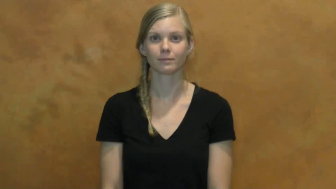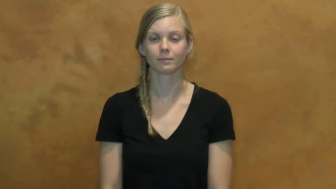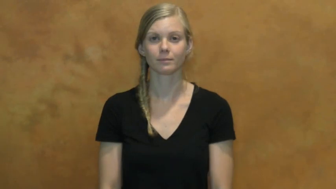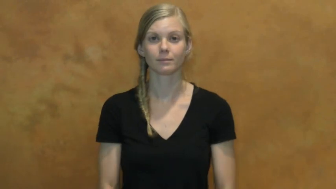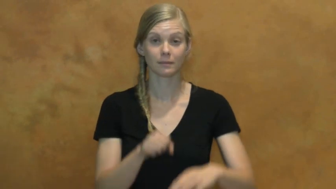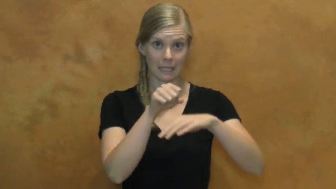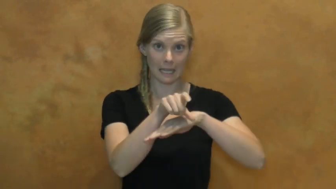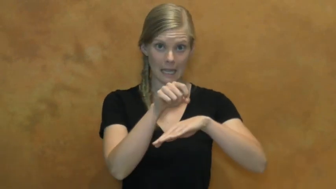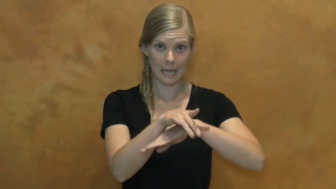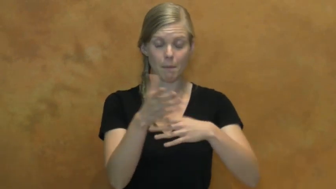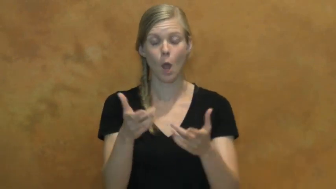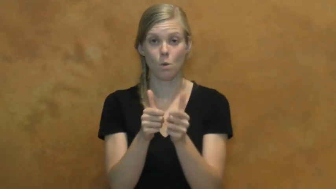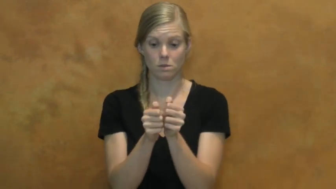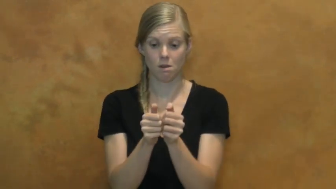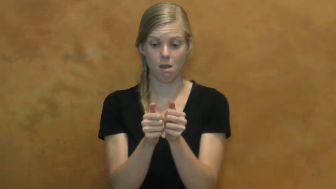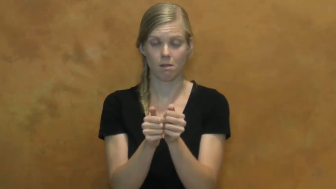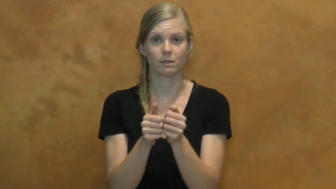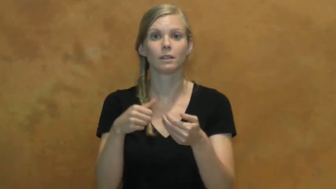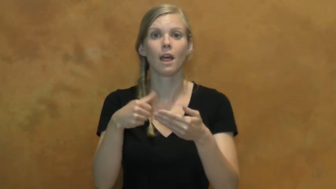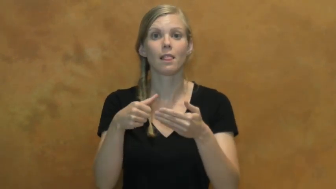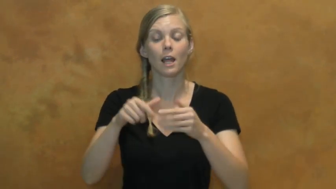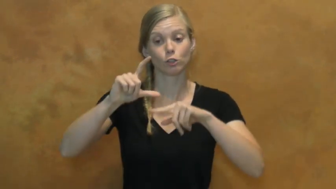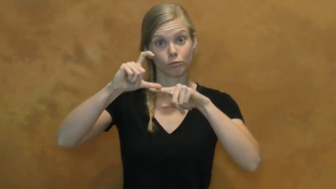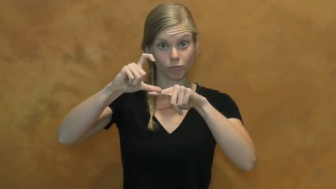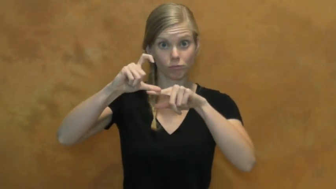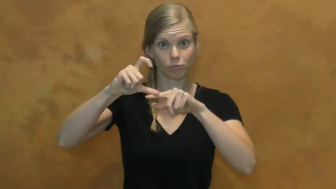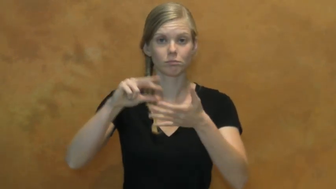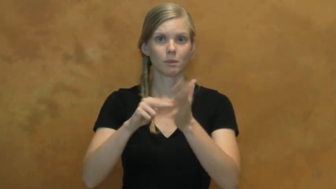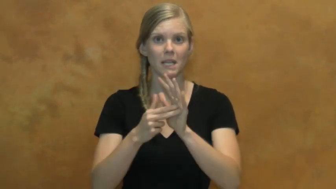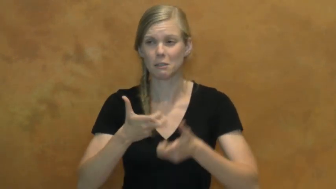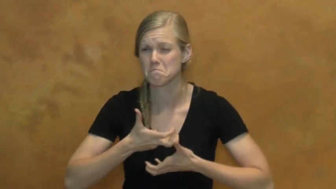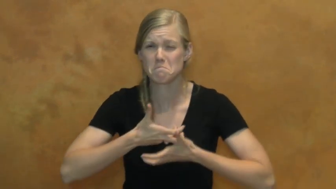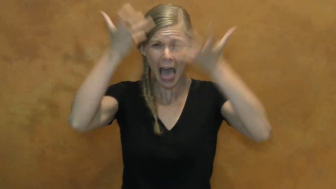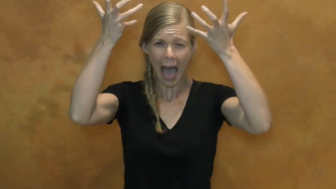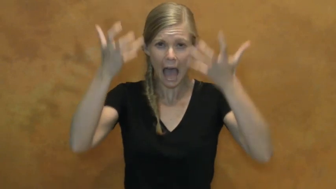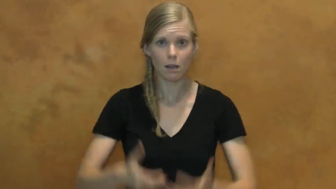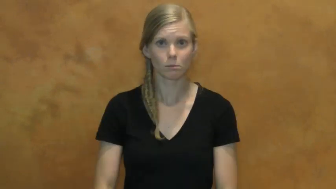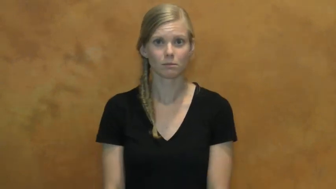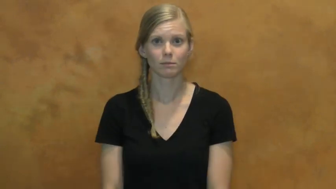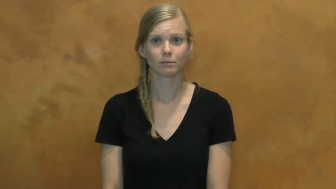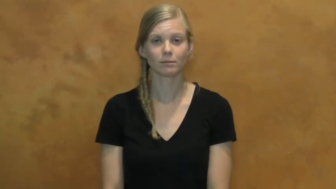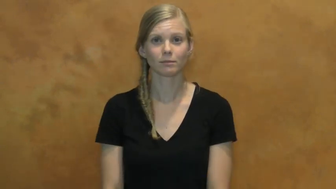capitals